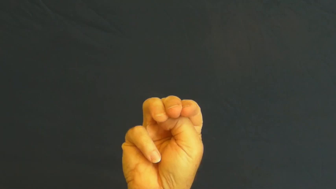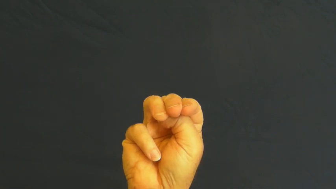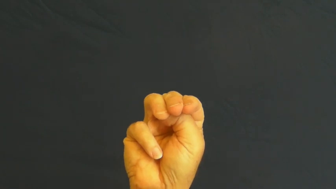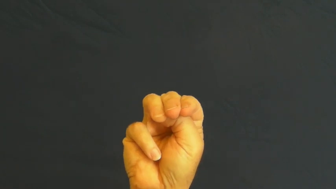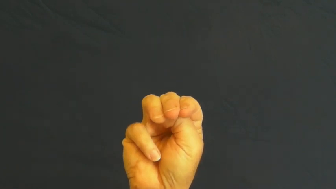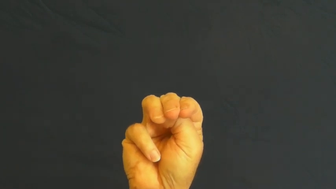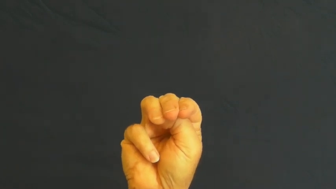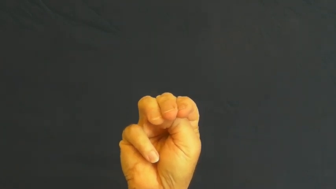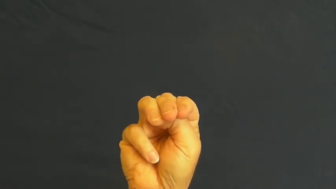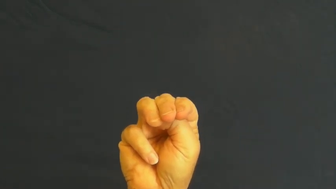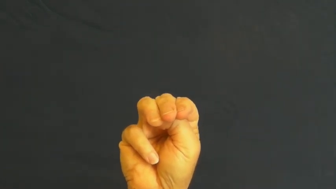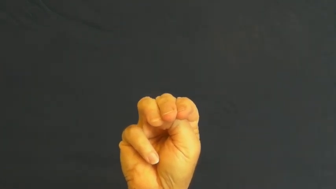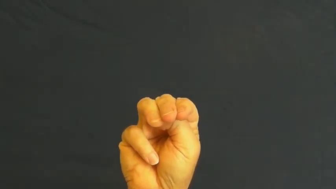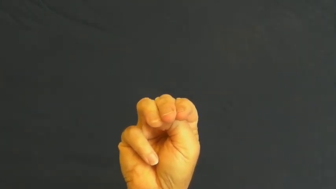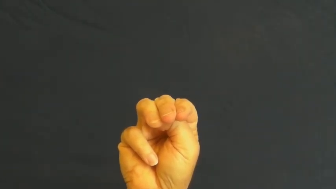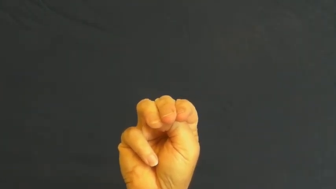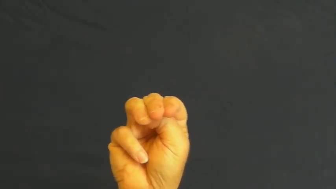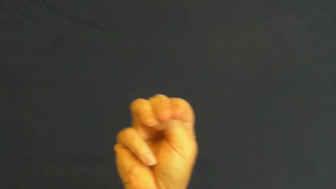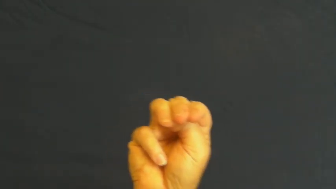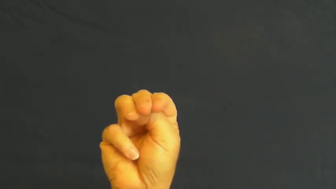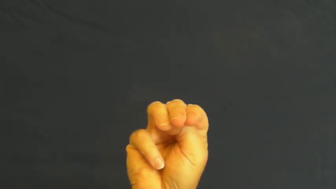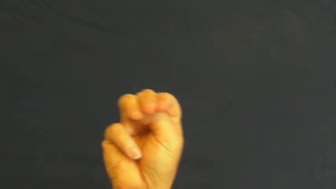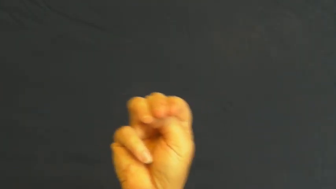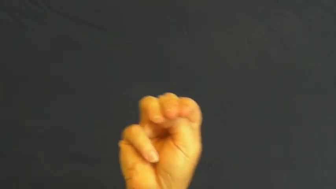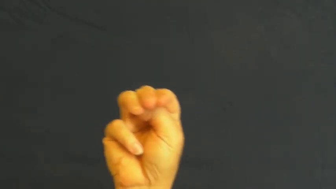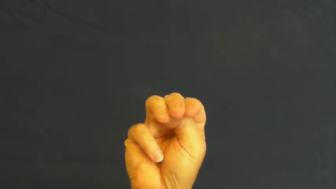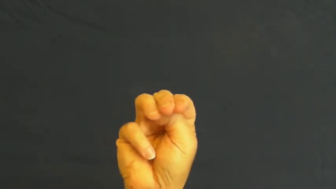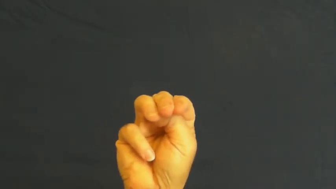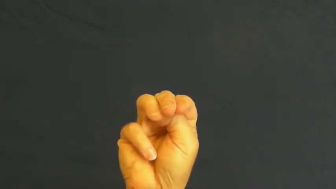Manchester,VT,Manitoba,CAN,Miamisburgh,OH,Milford,NH,NJ,Morgantown,NC,Morristown,TN